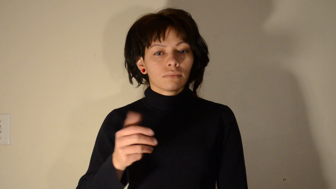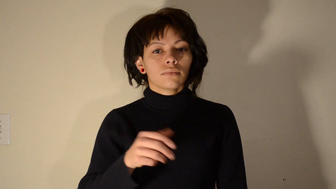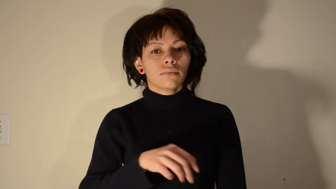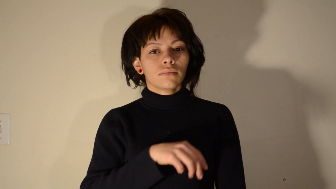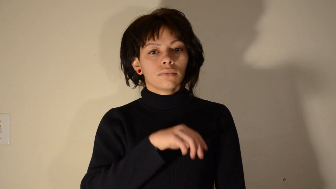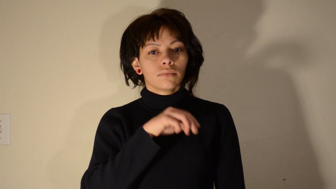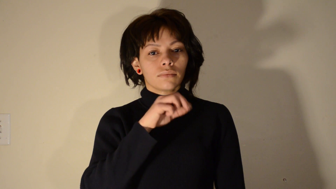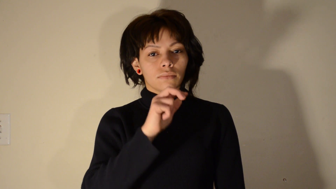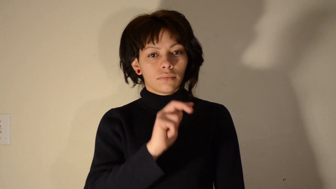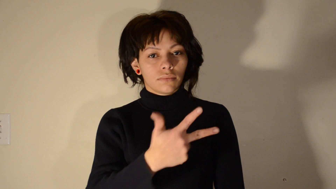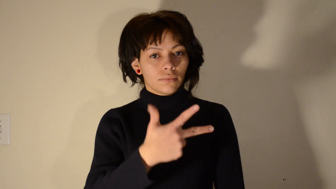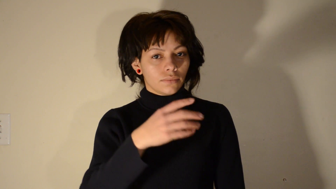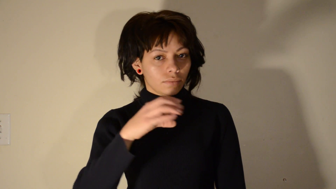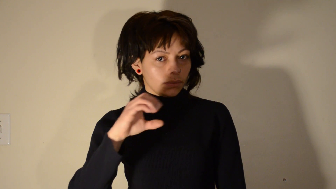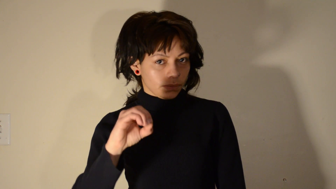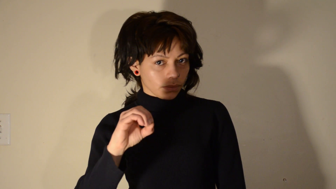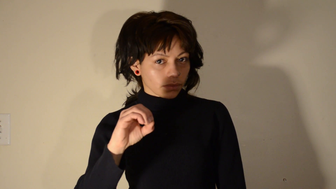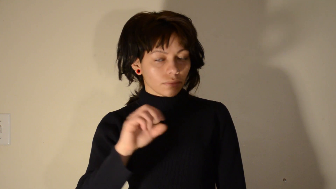number80